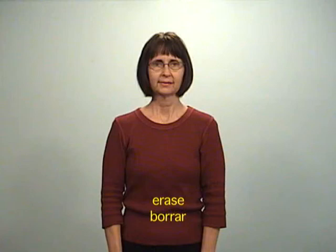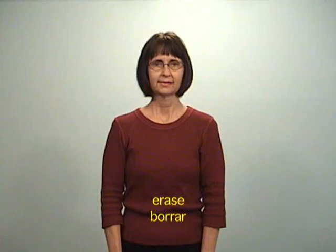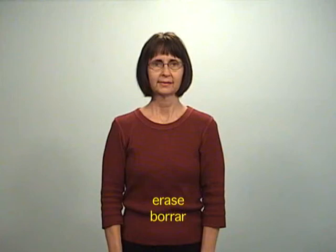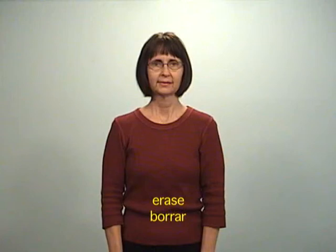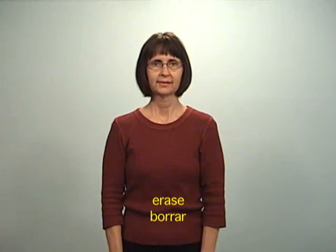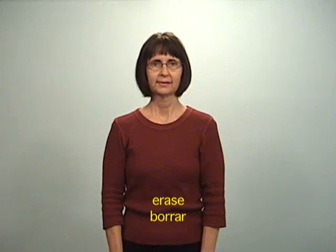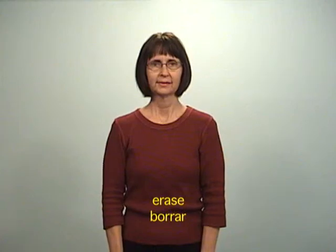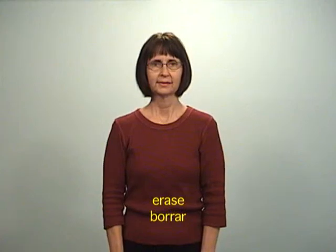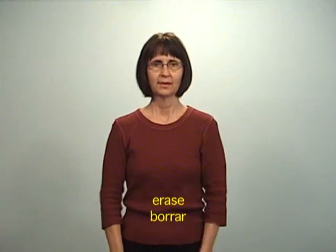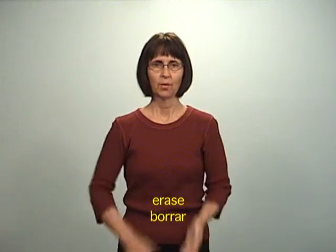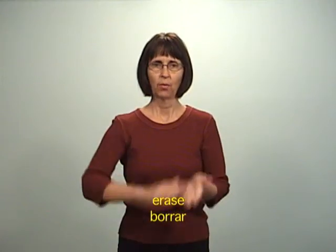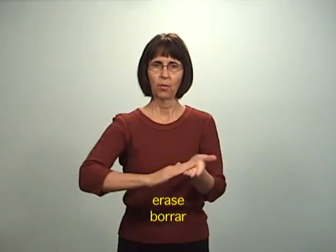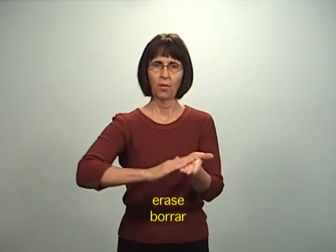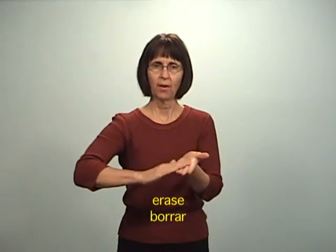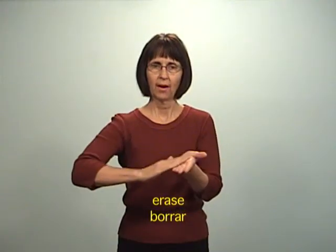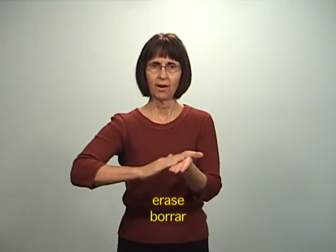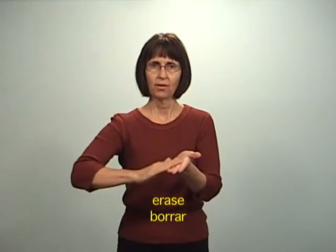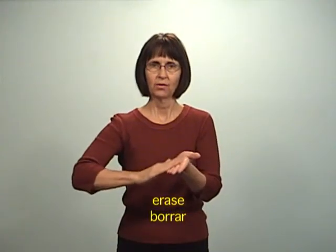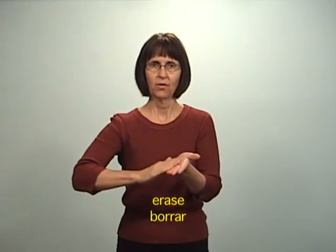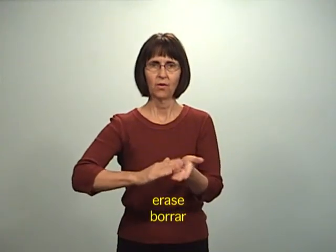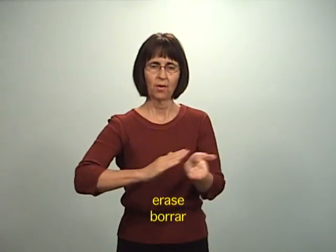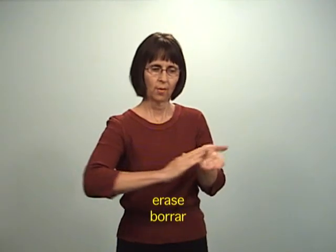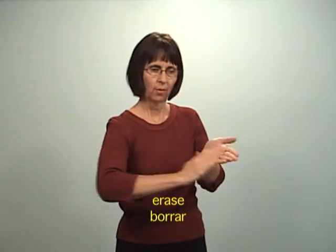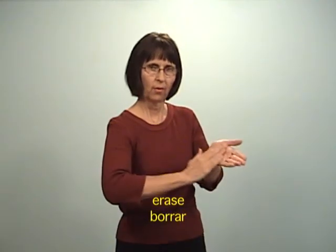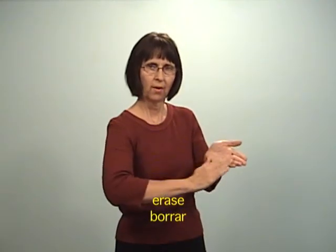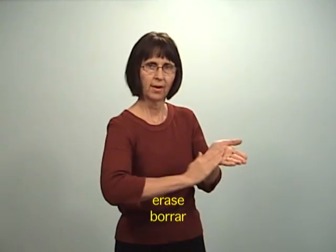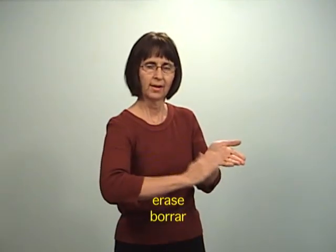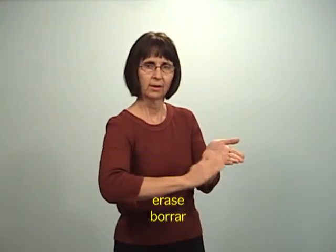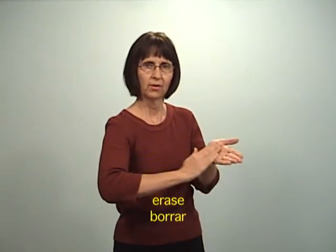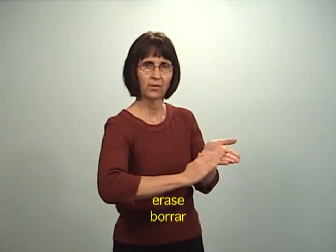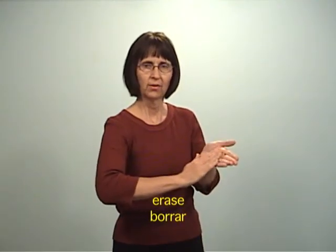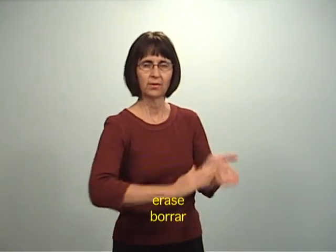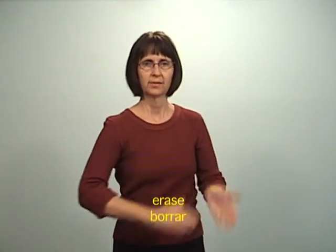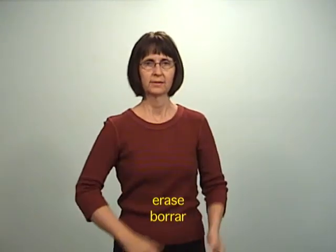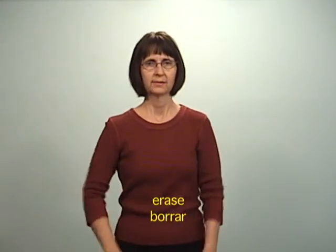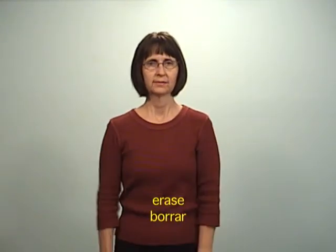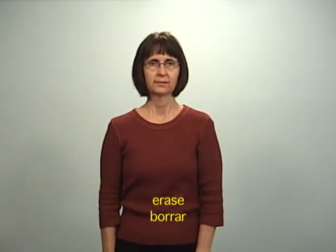Erase